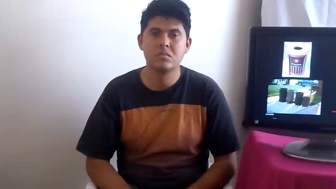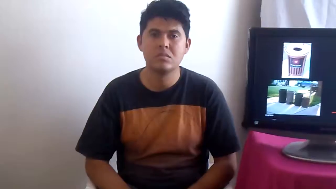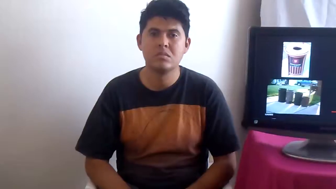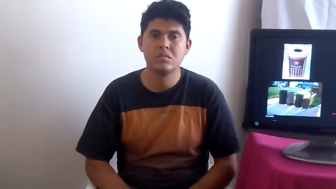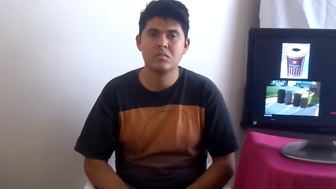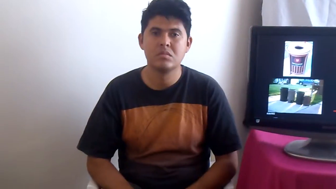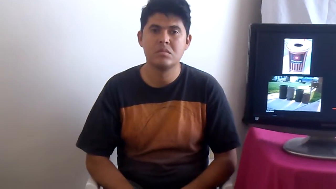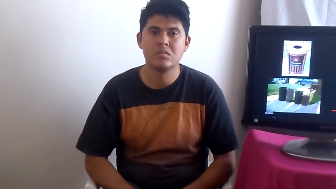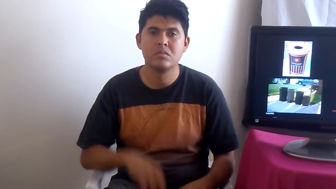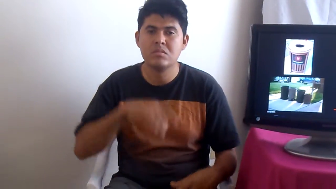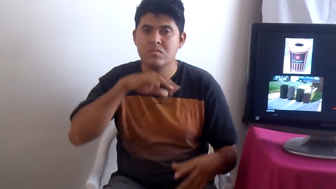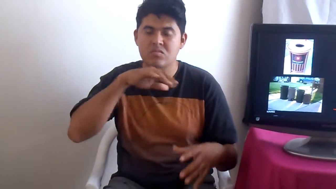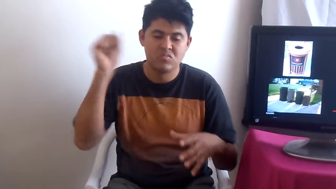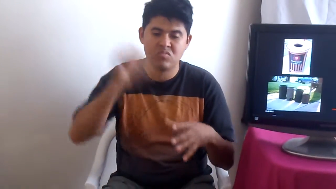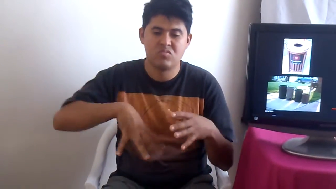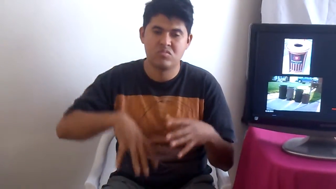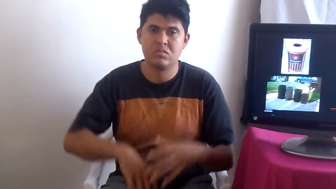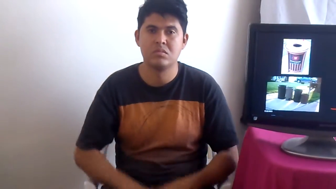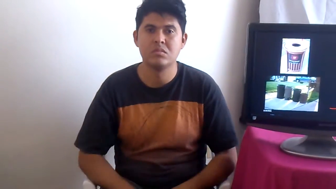trashcan